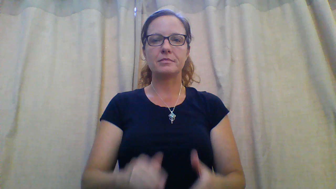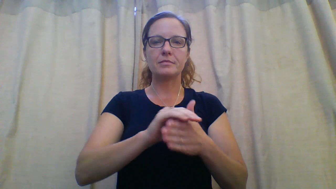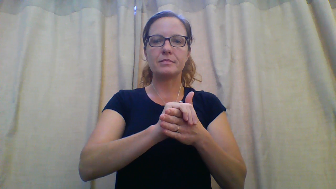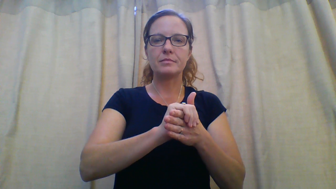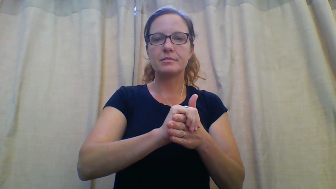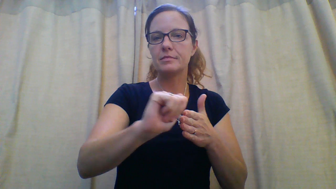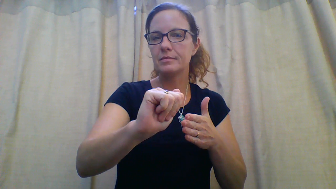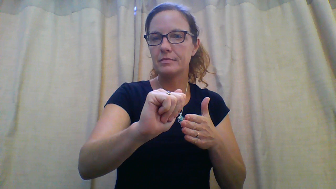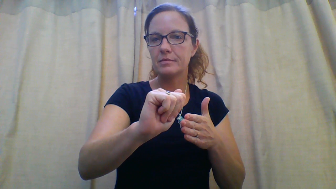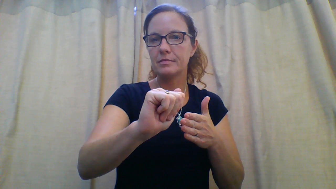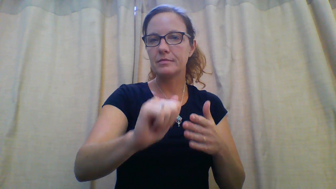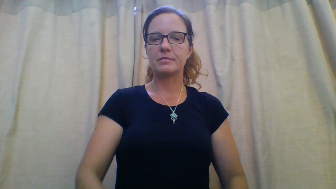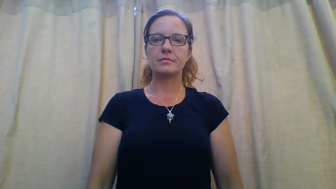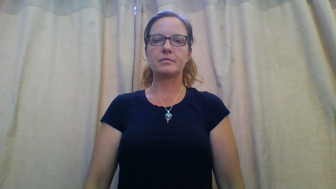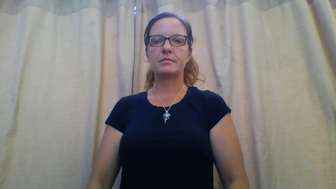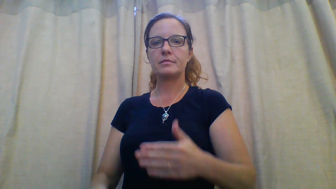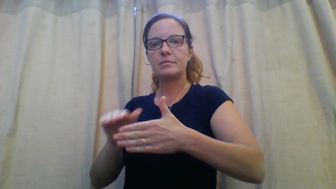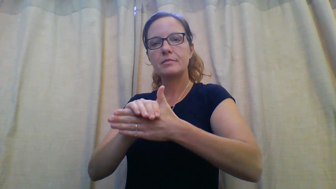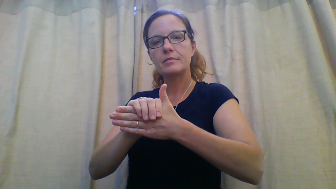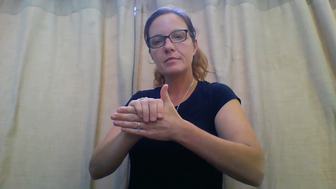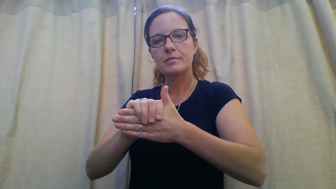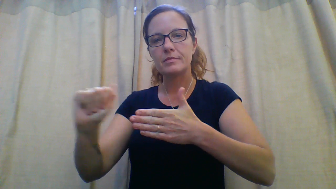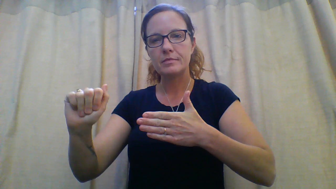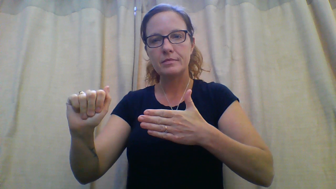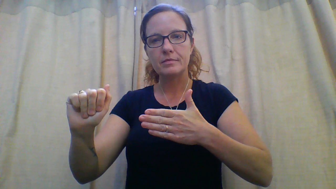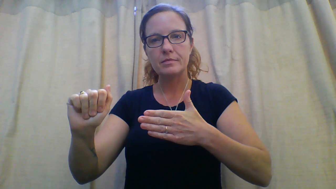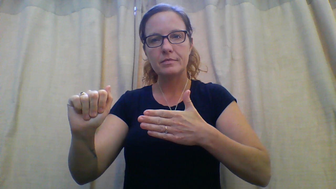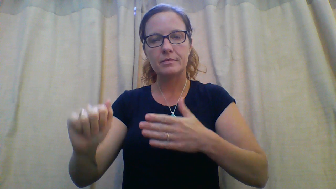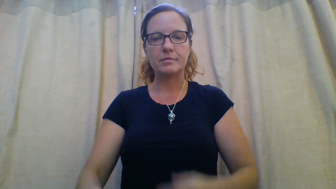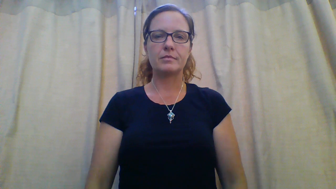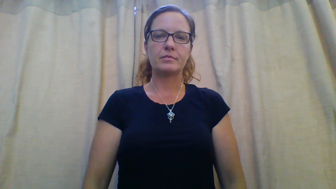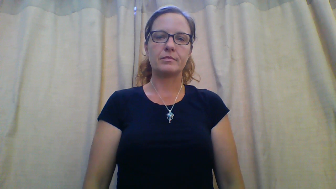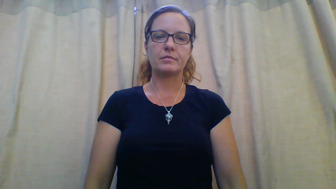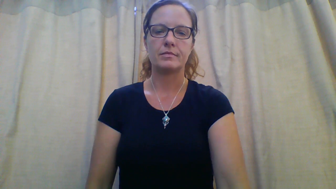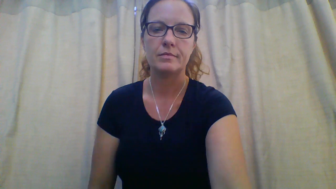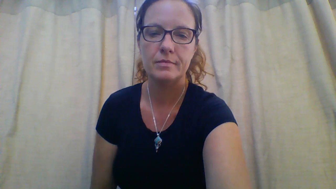Dollar